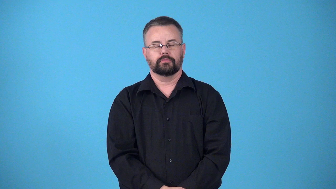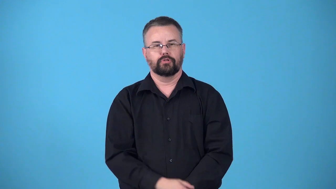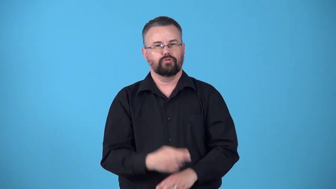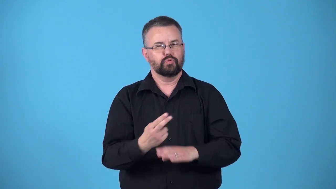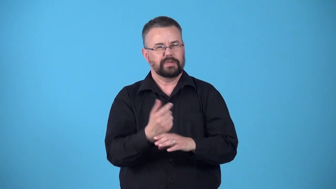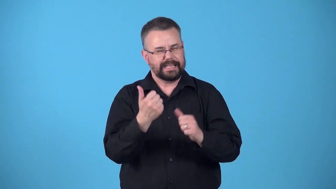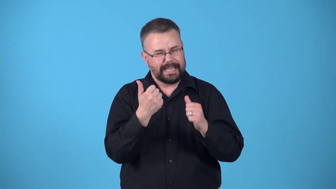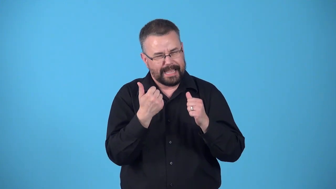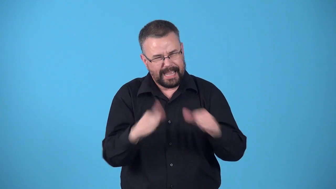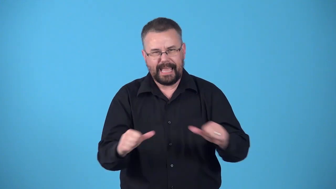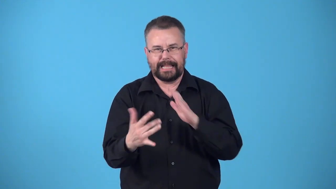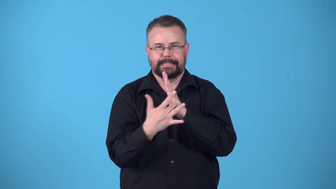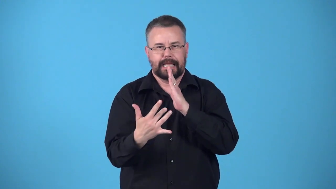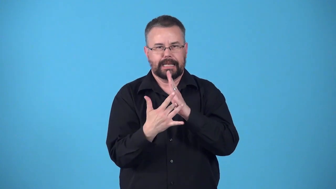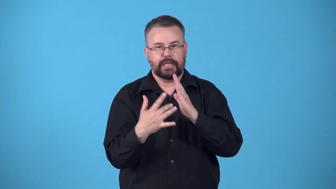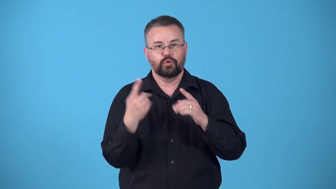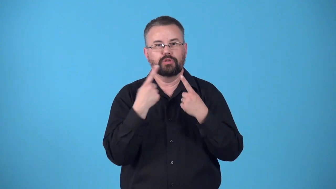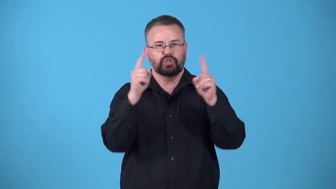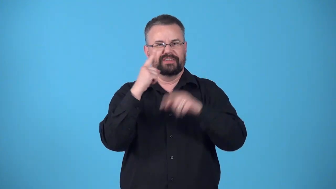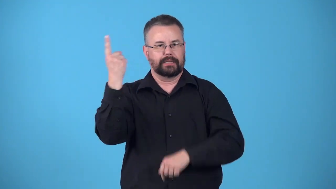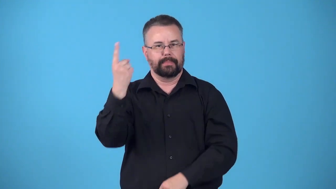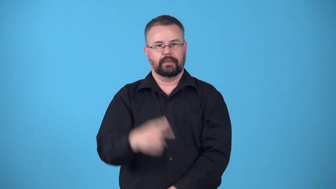catch as catch can